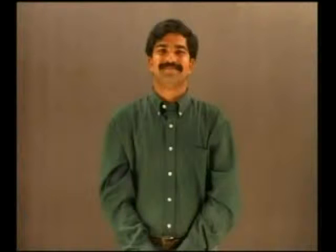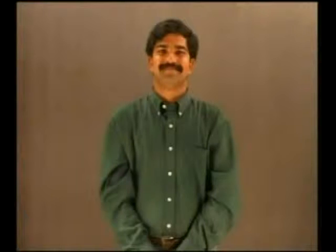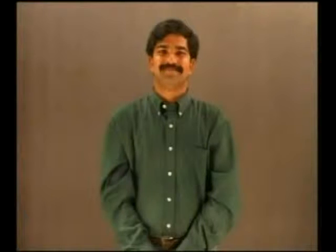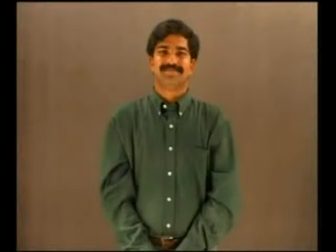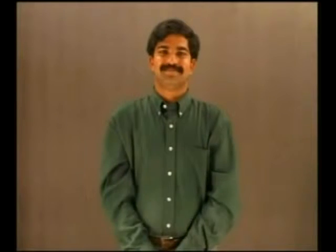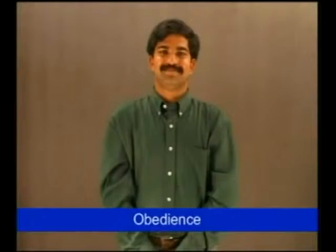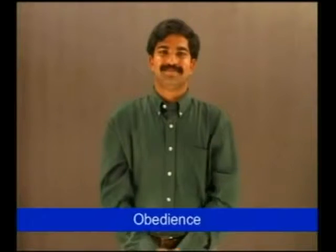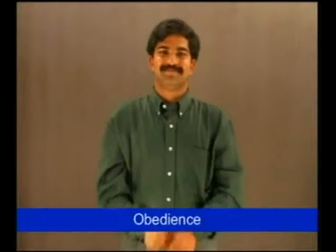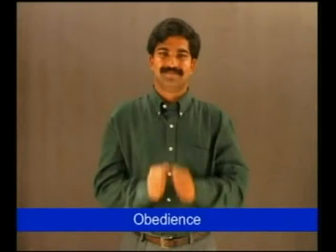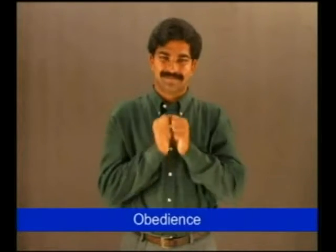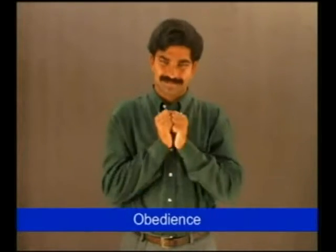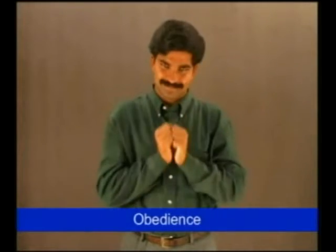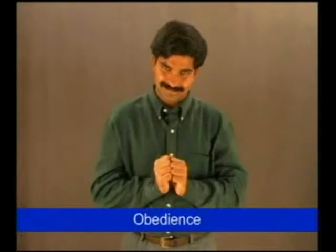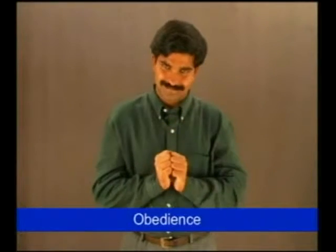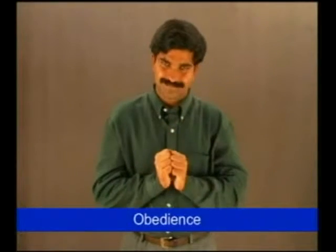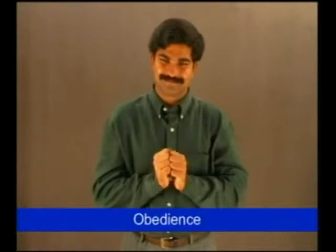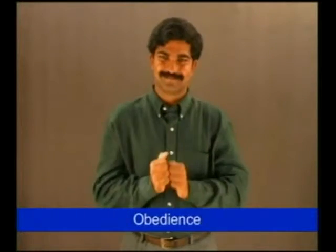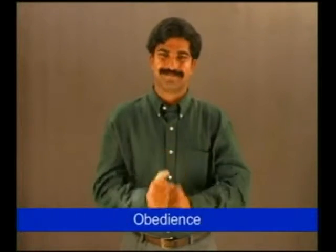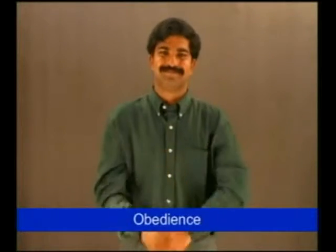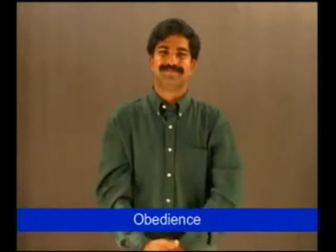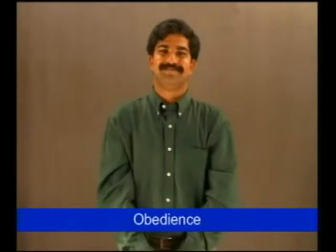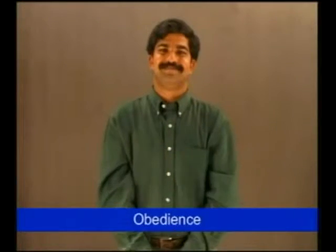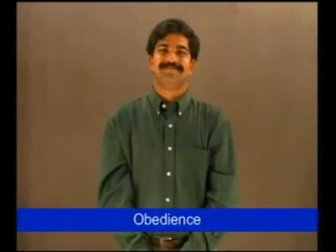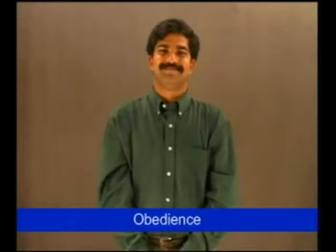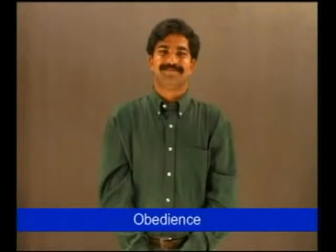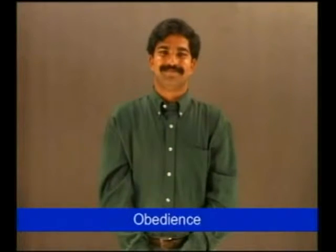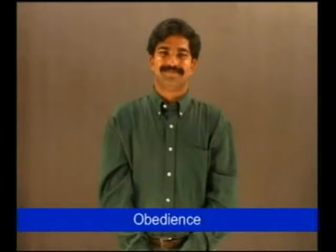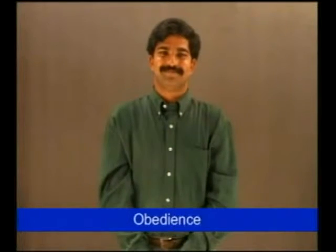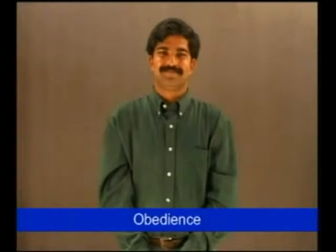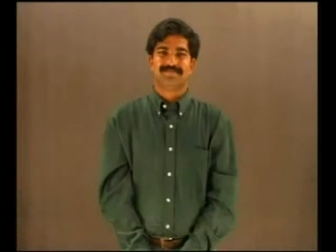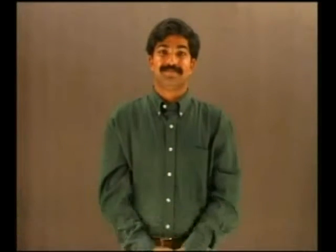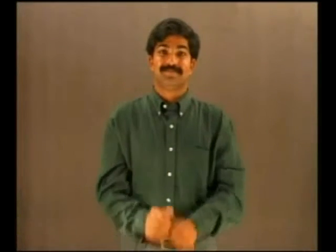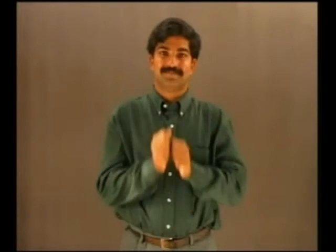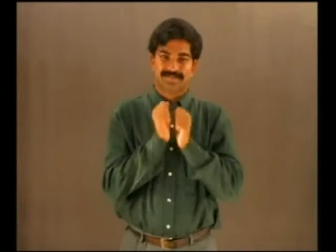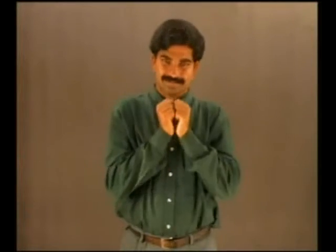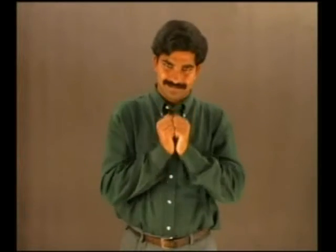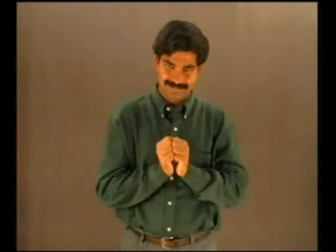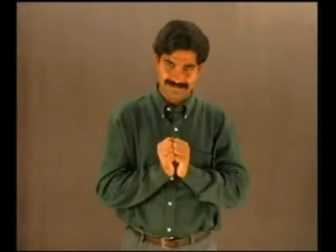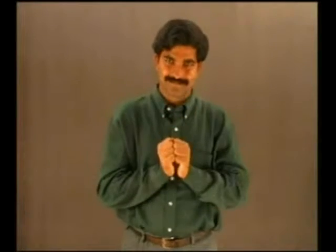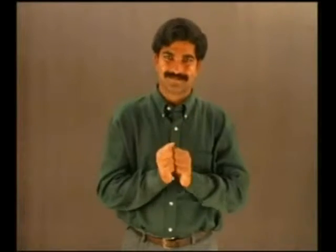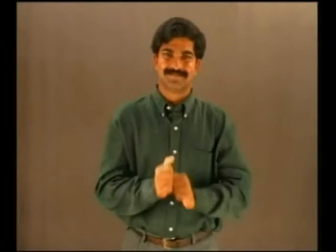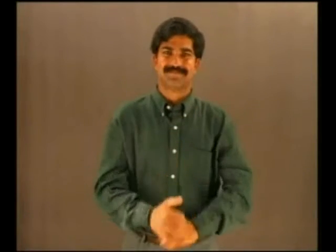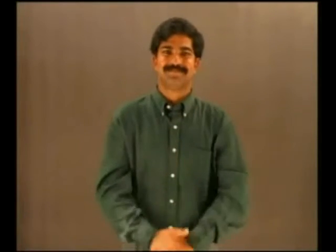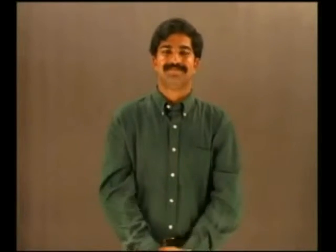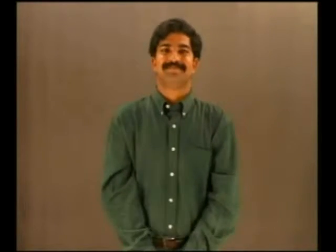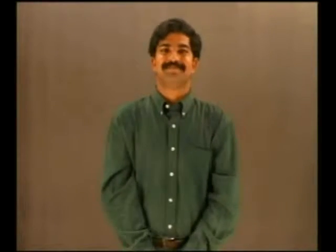Obedience